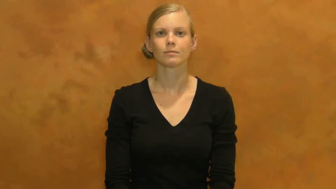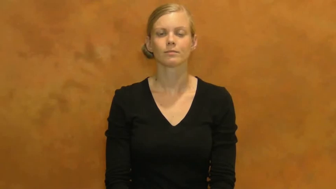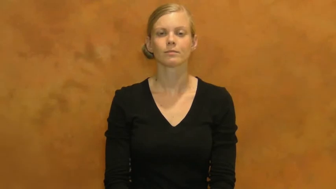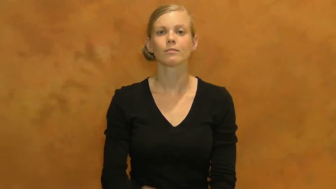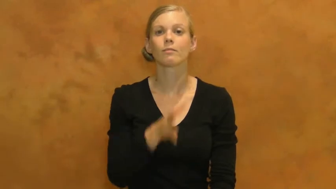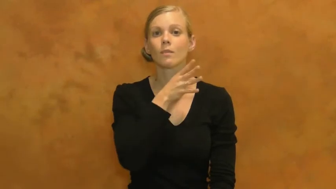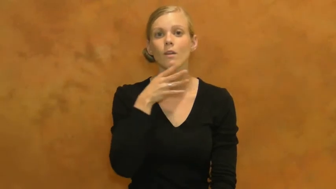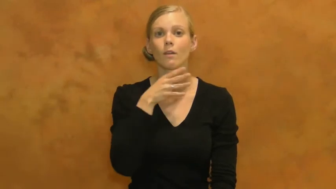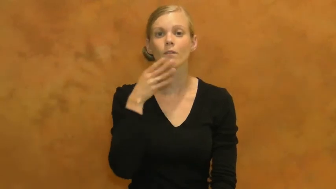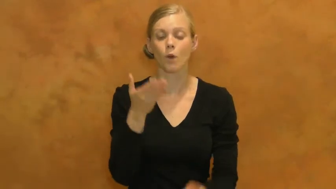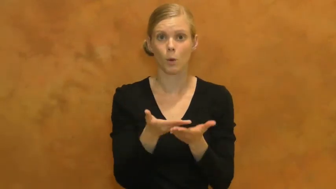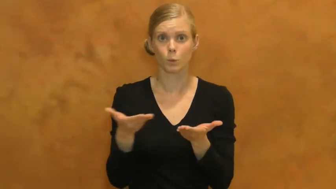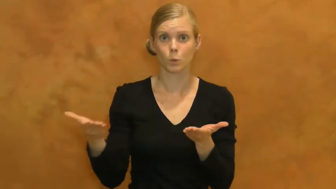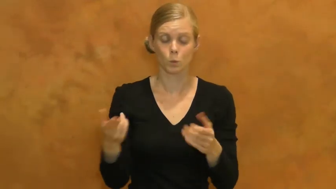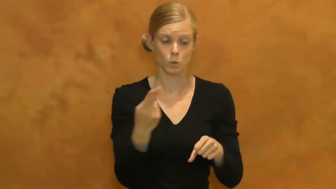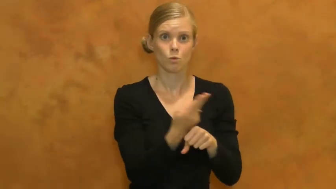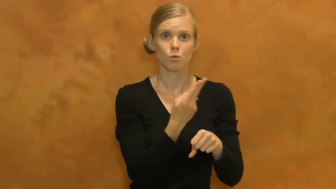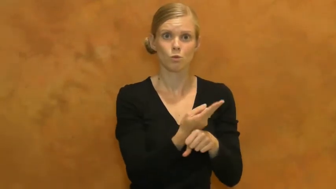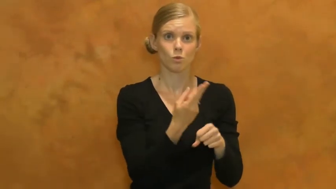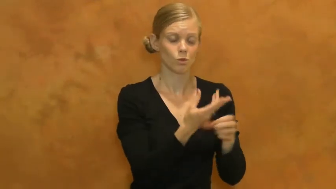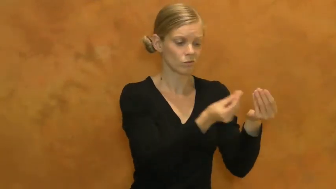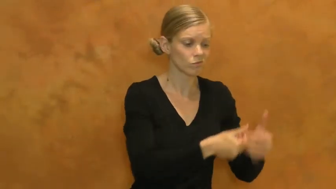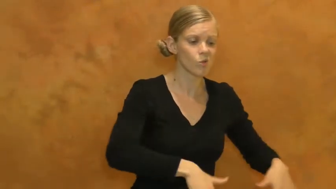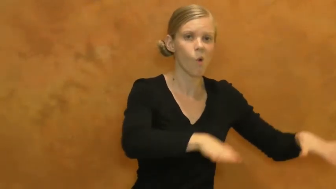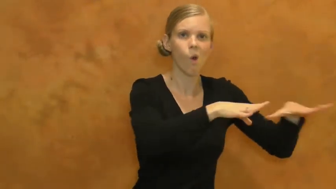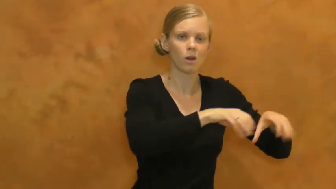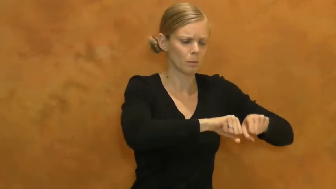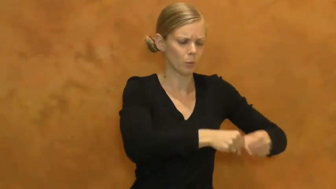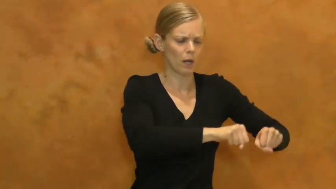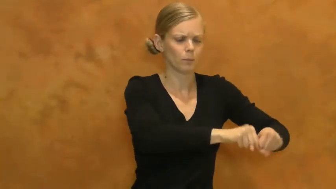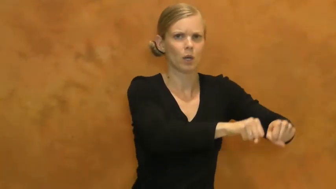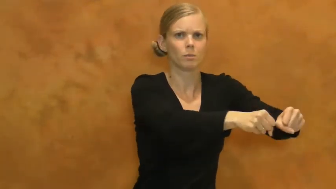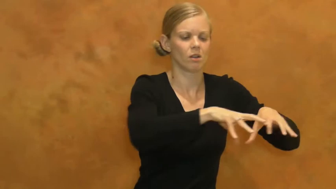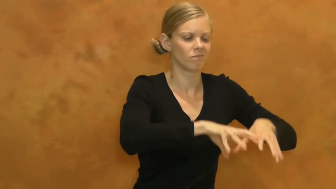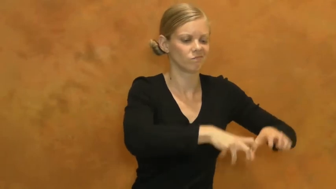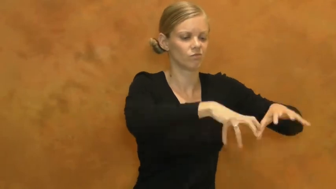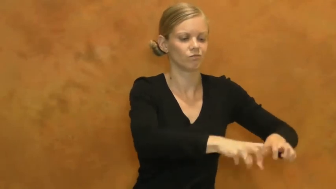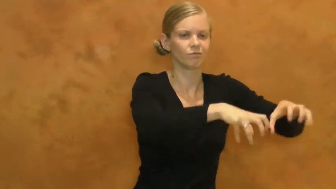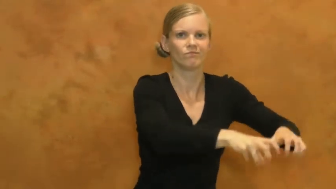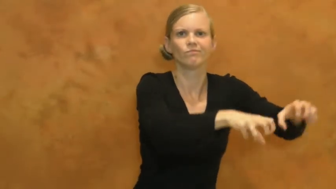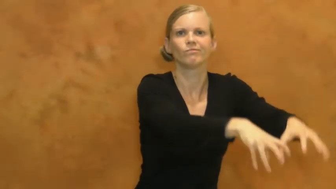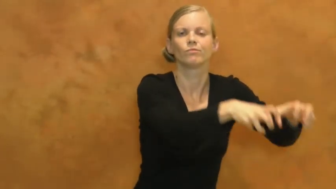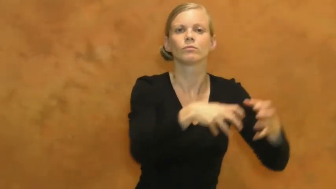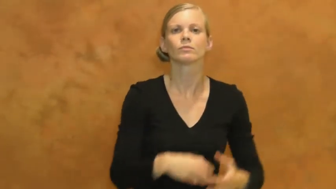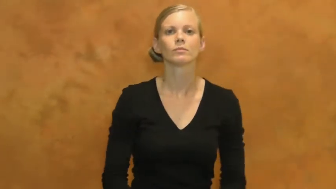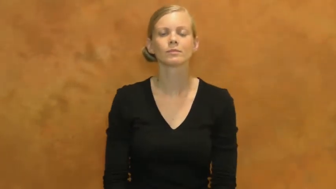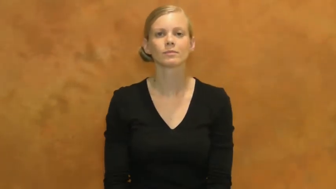cultivator